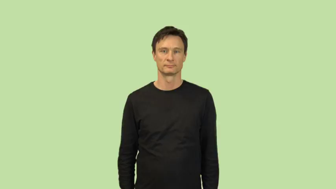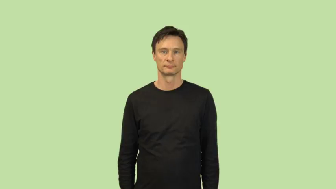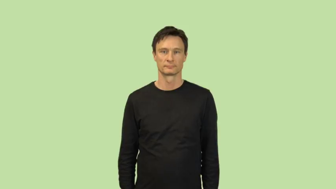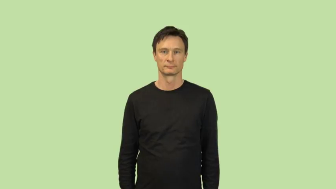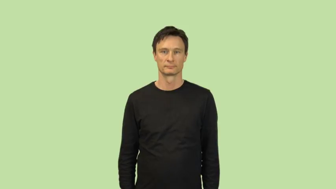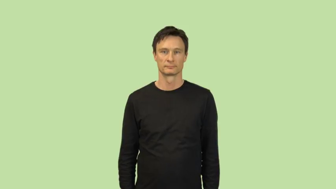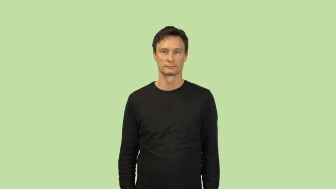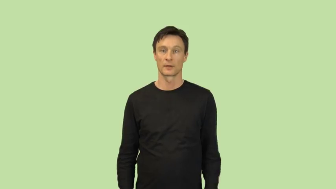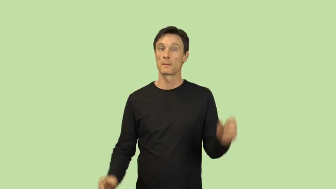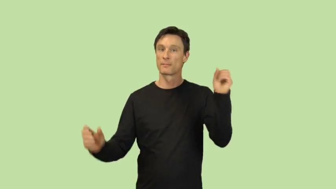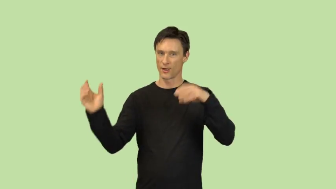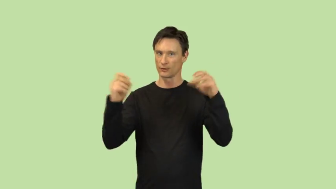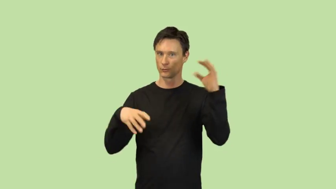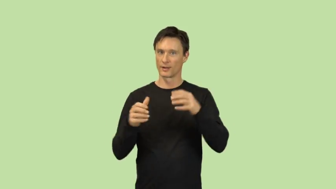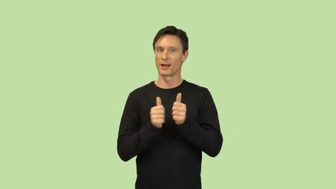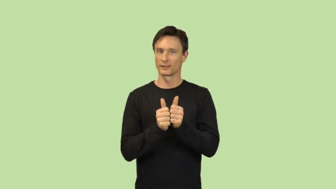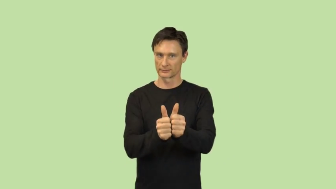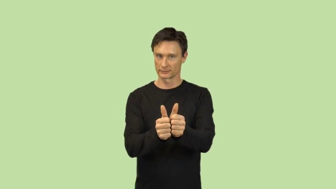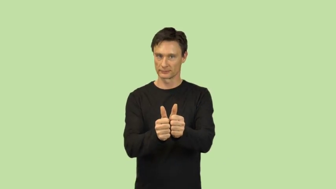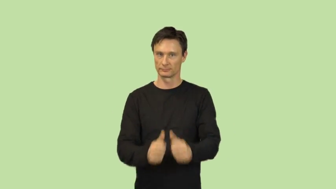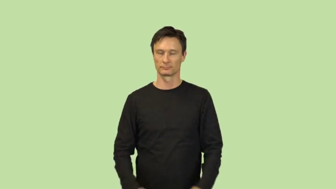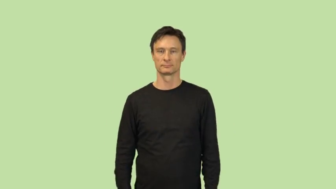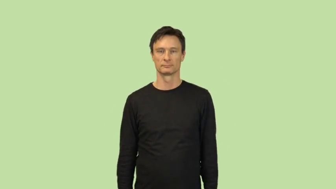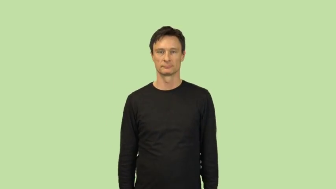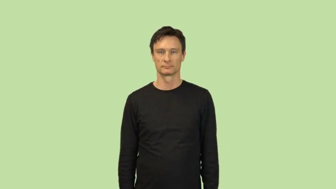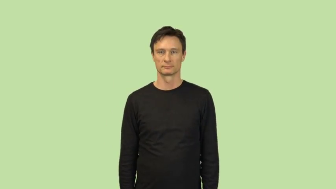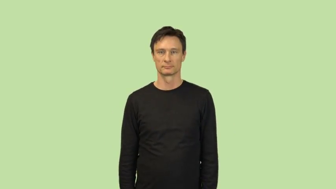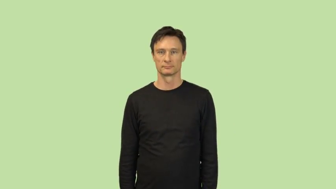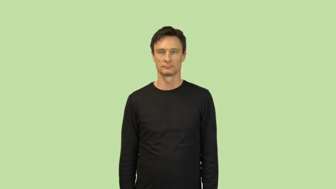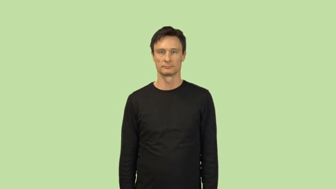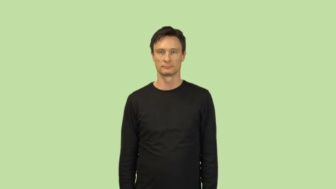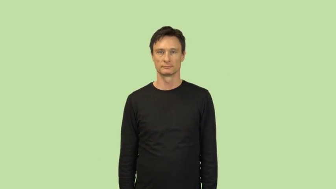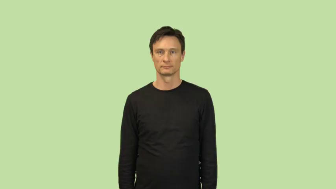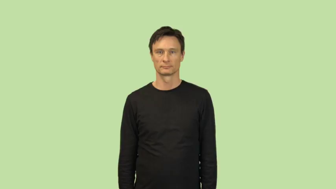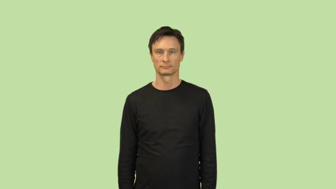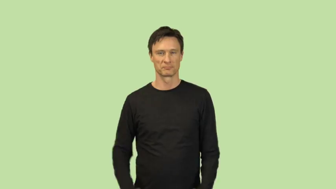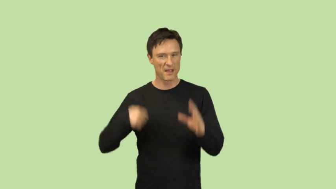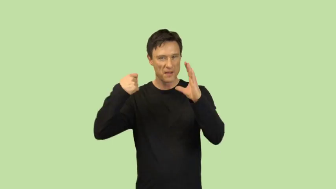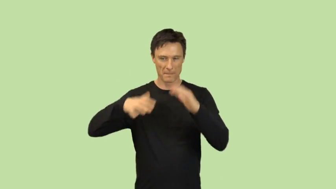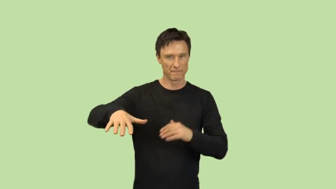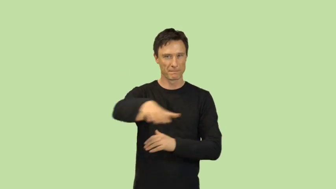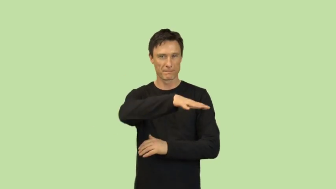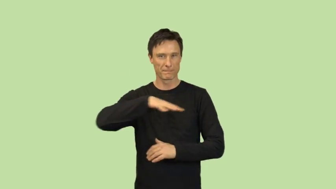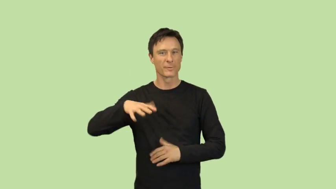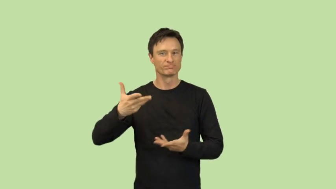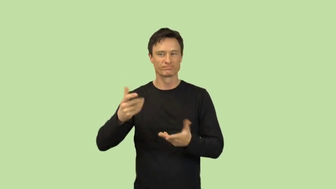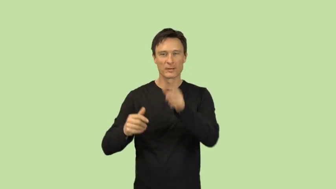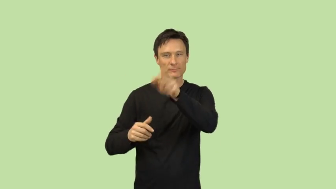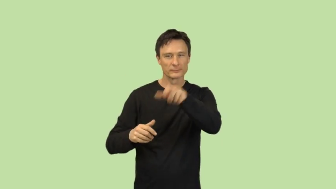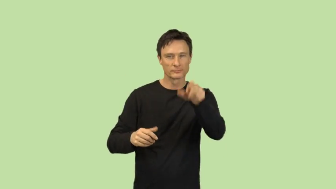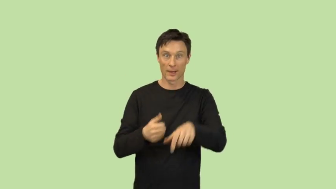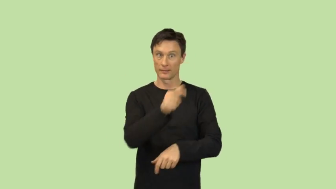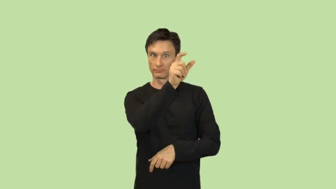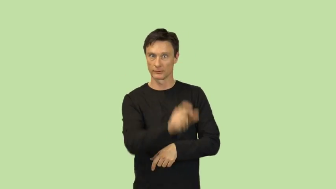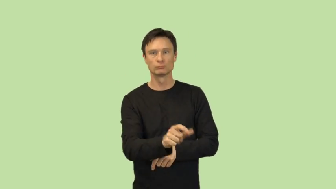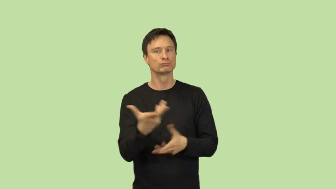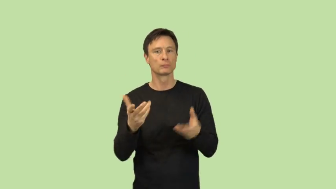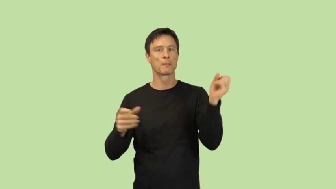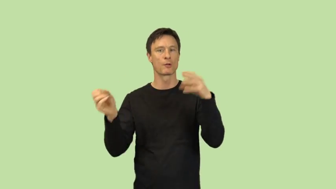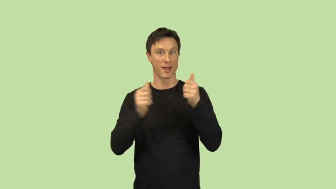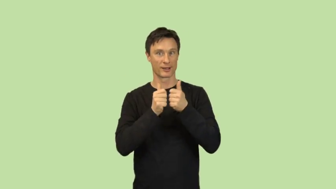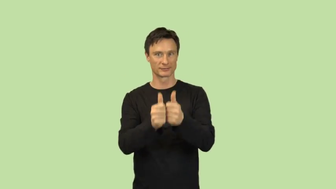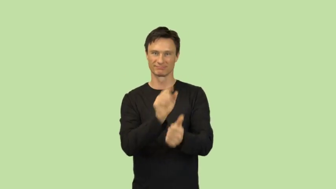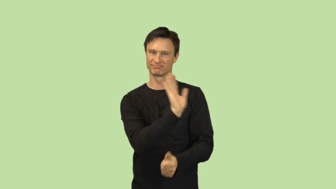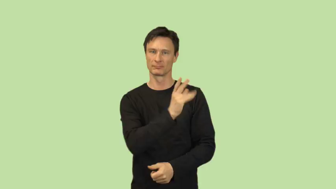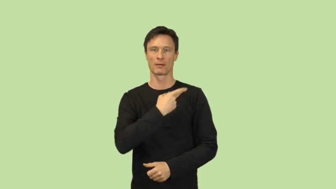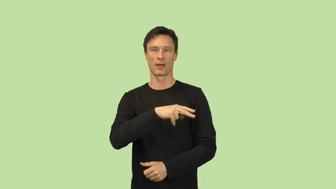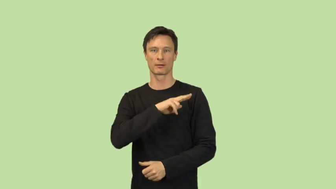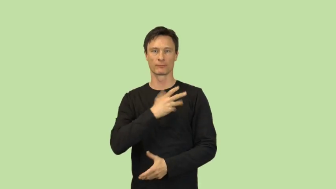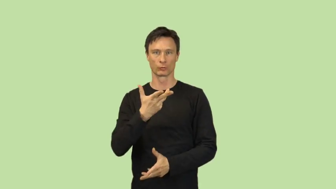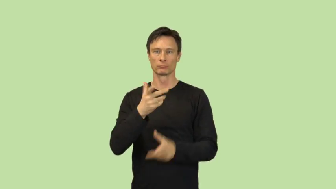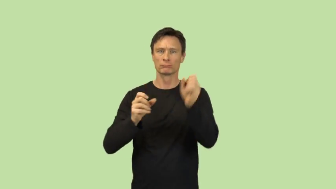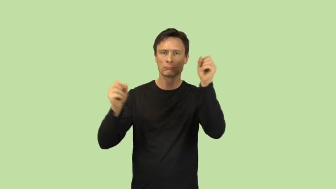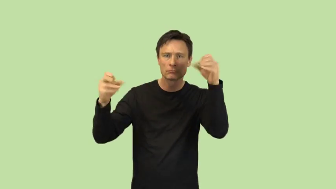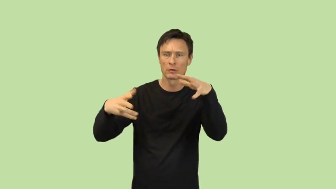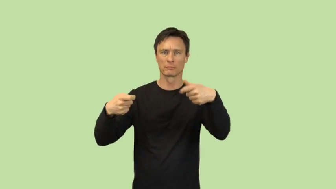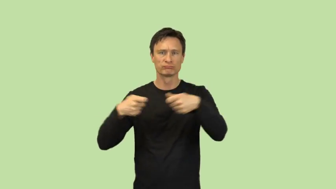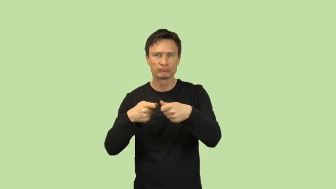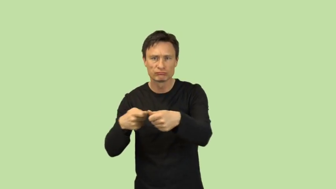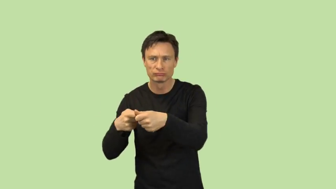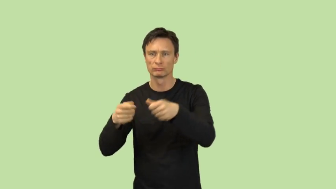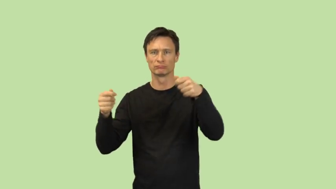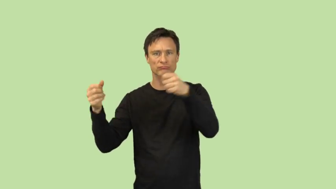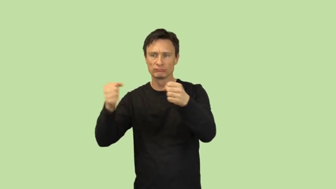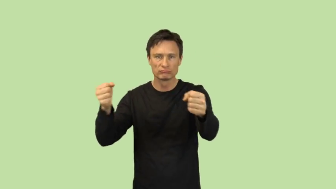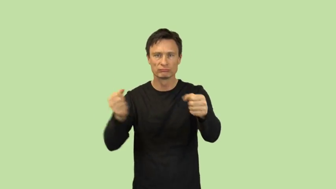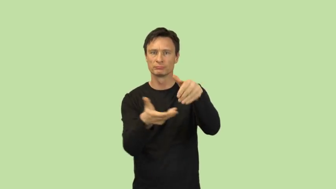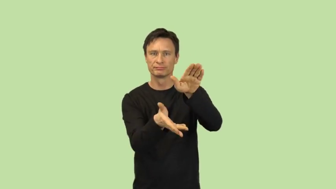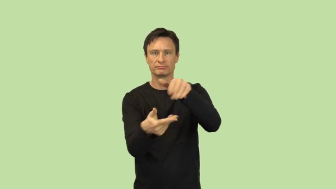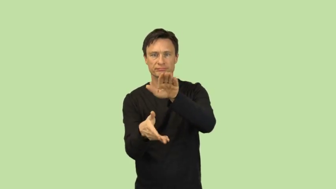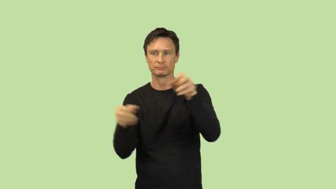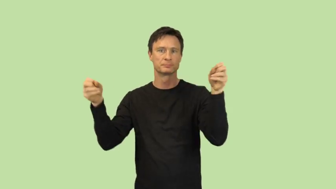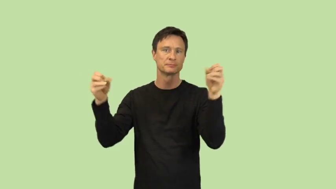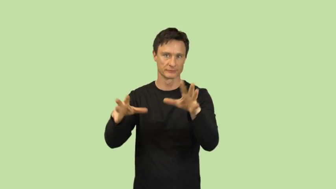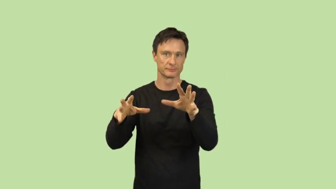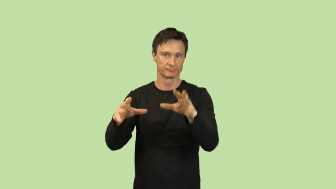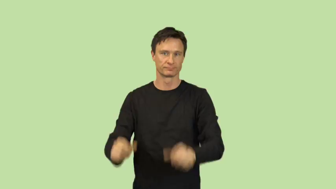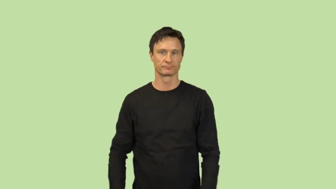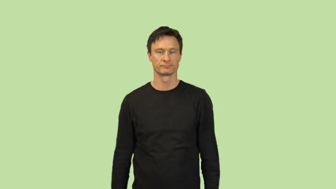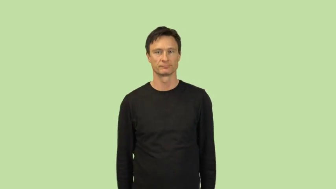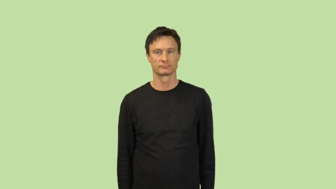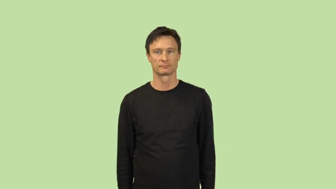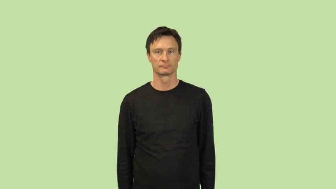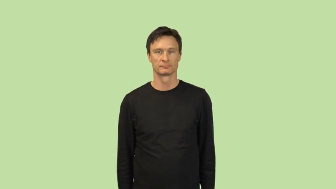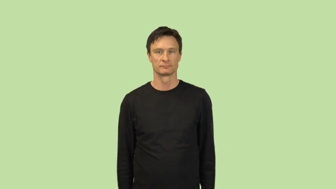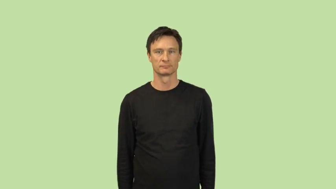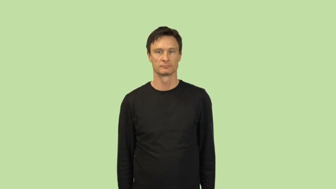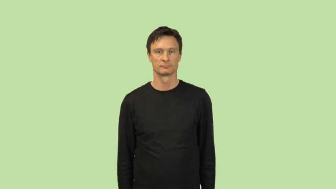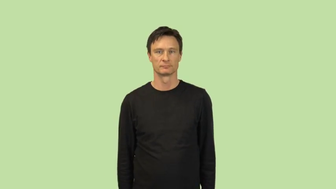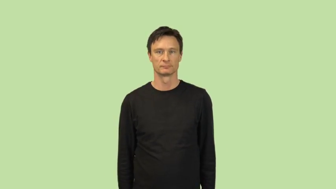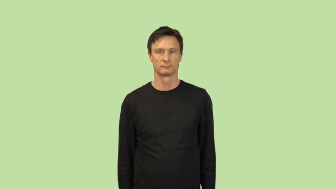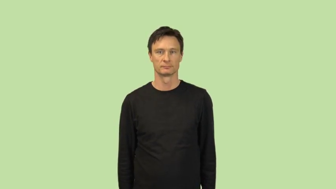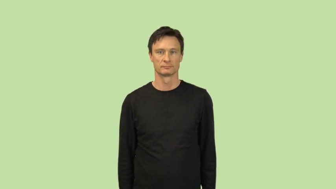Best Boy